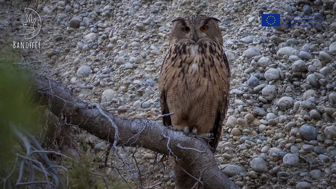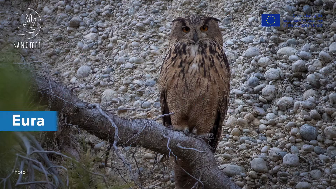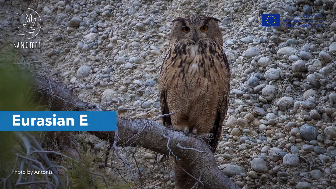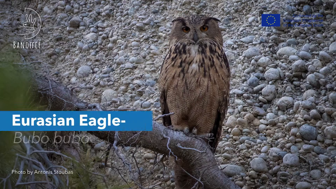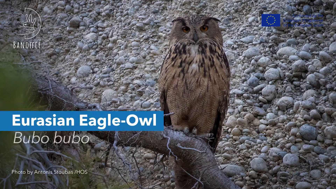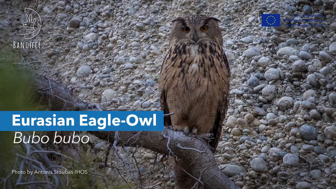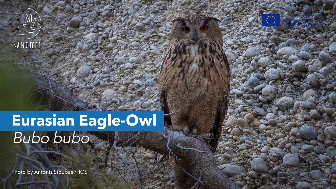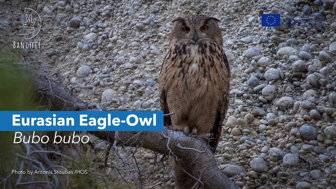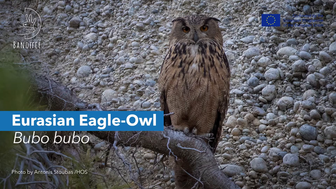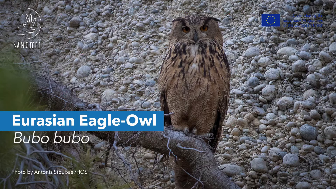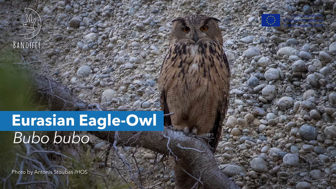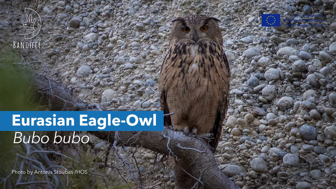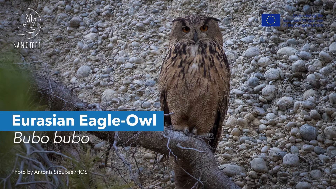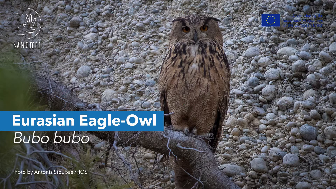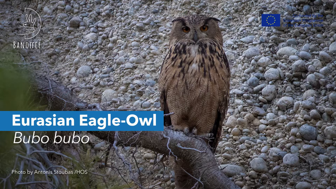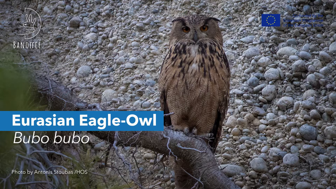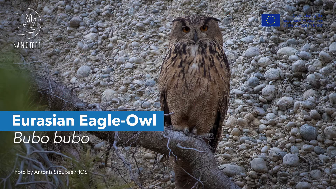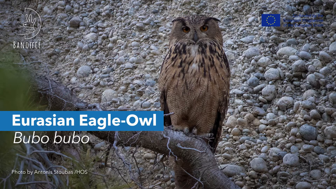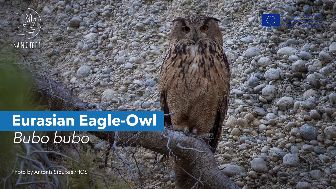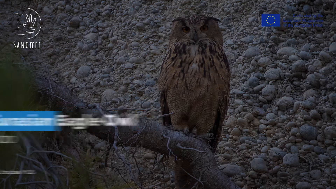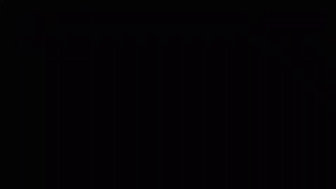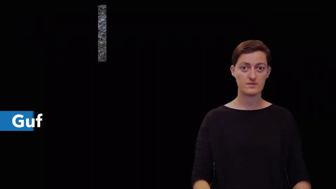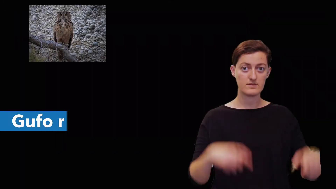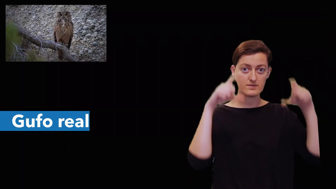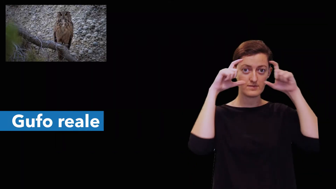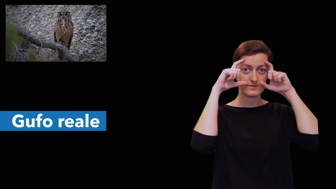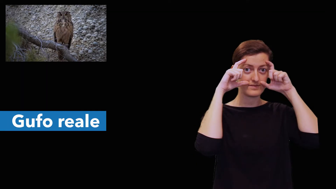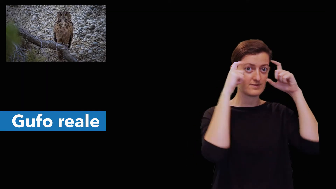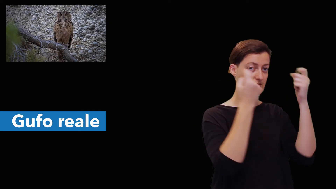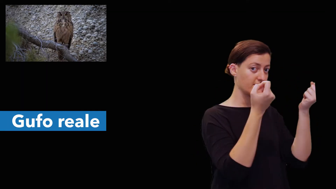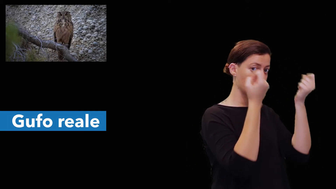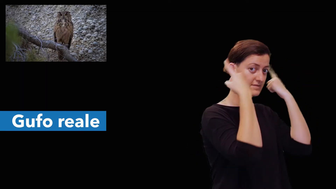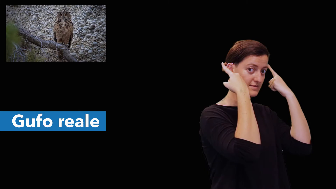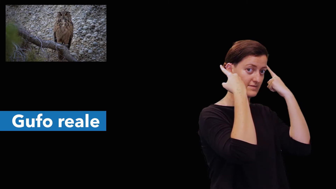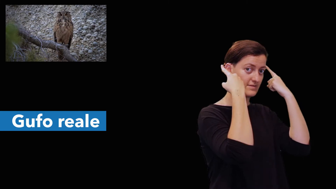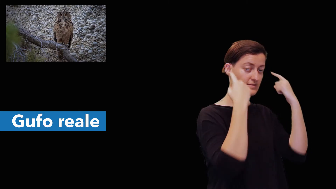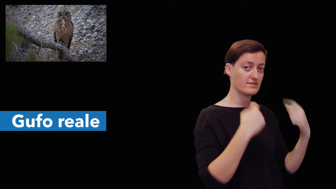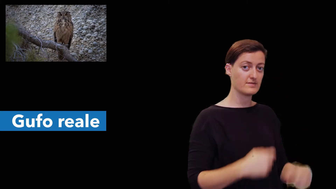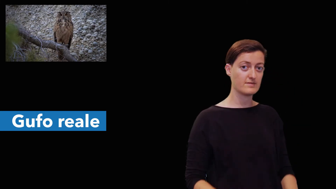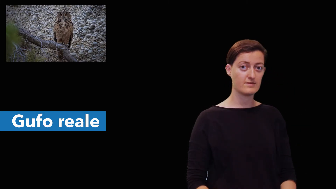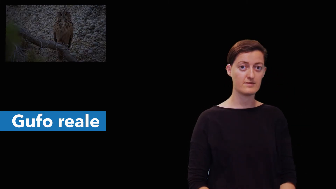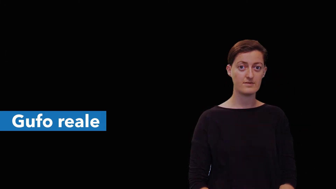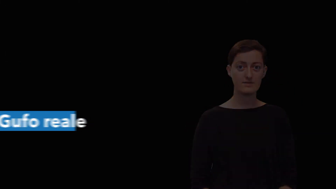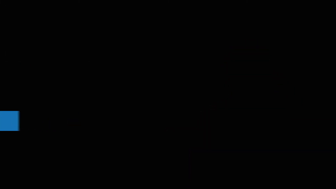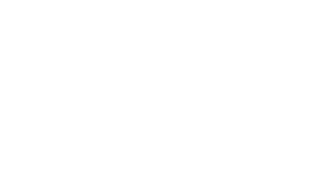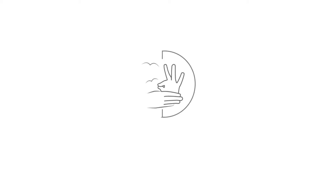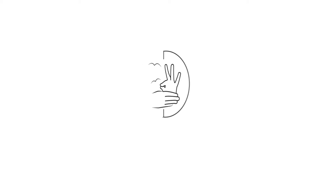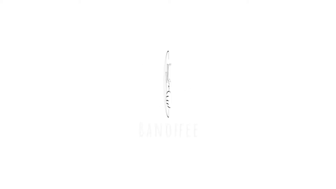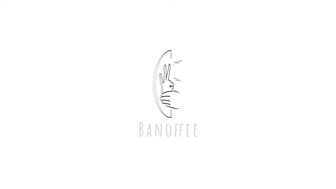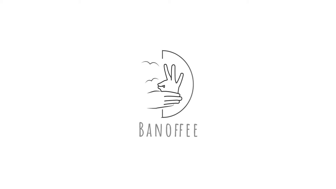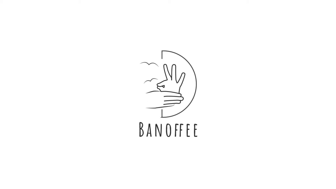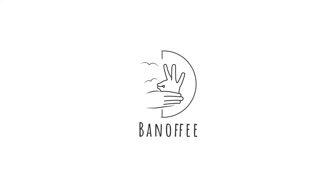Eurasian Eagle Owl